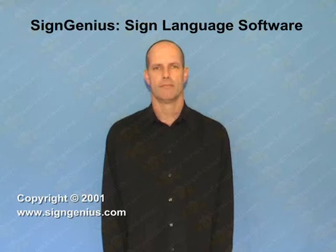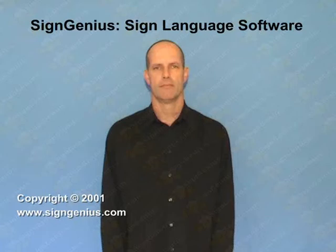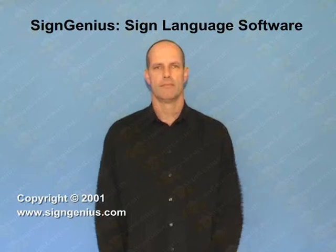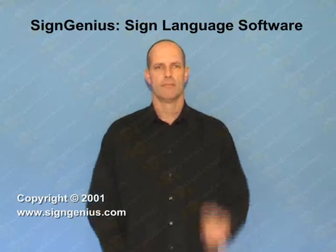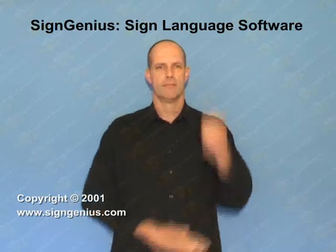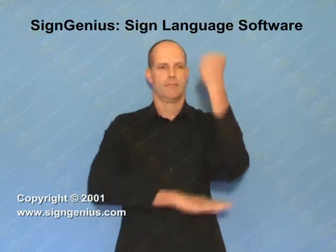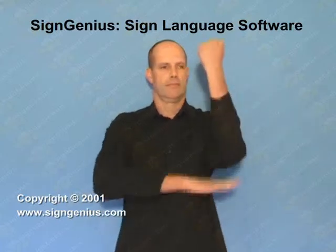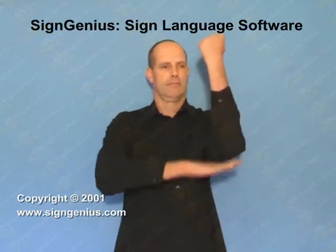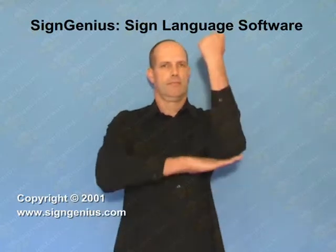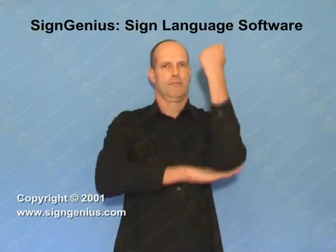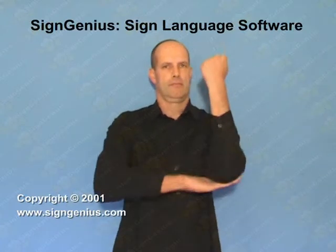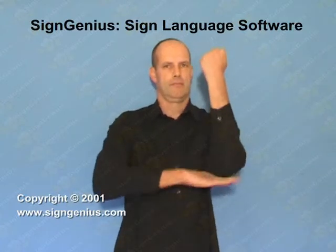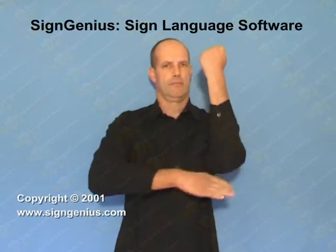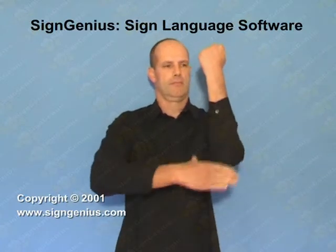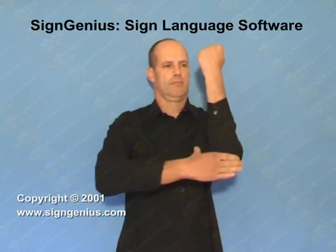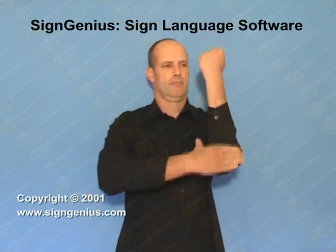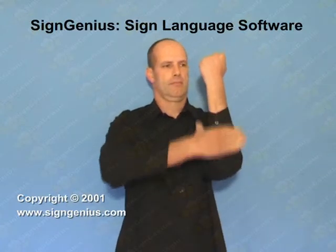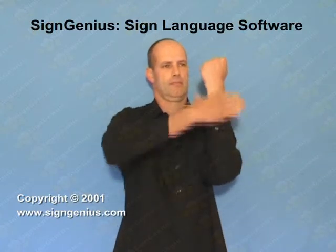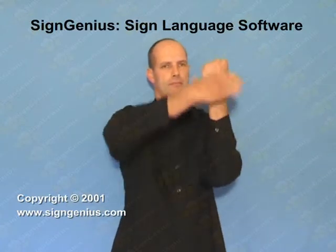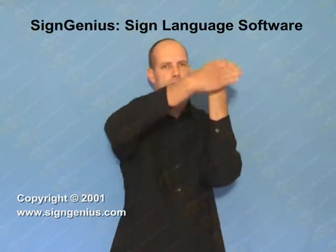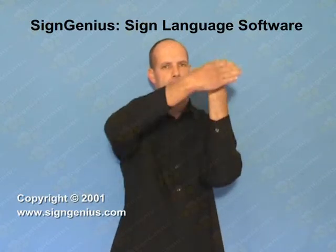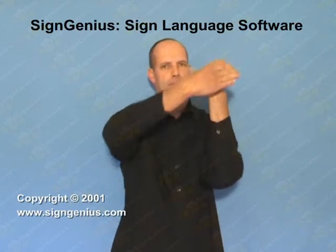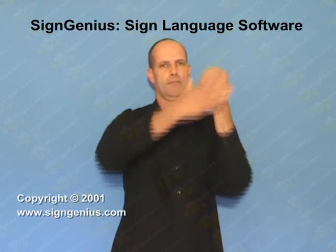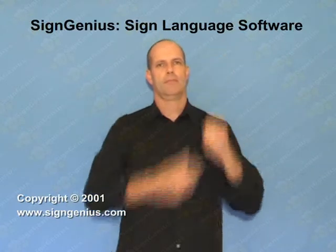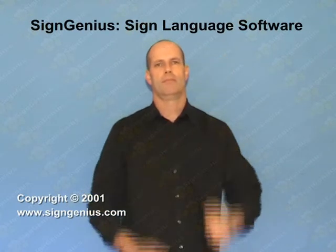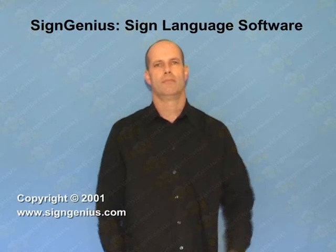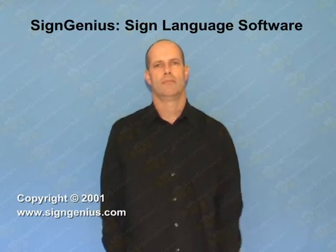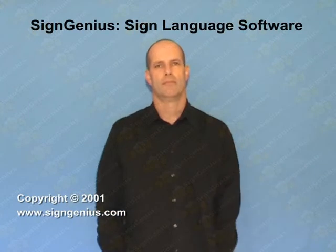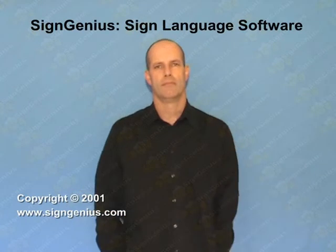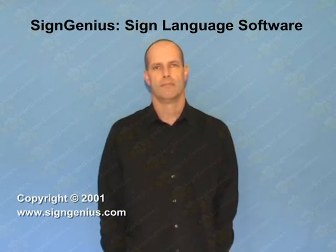PILLAR